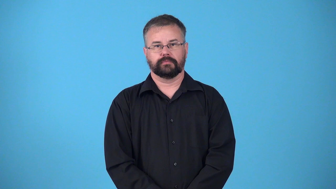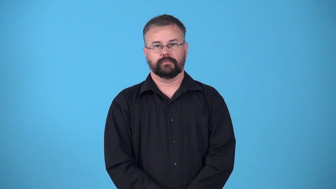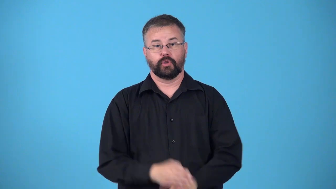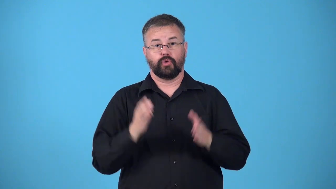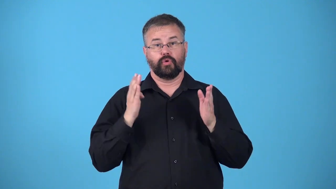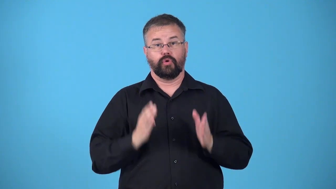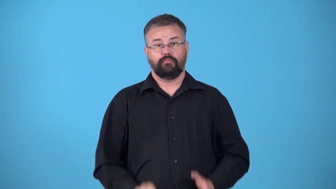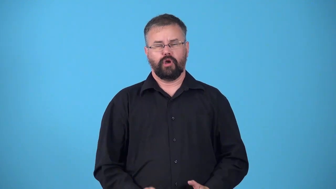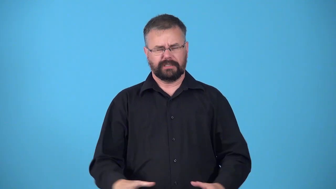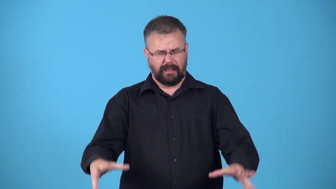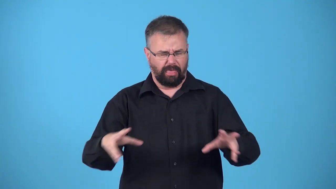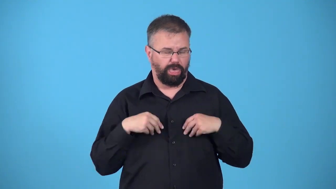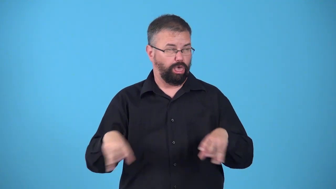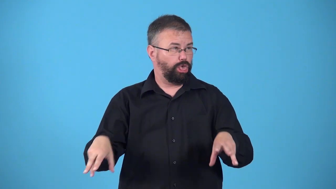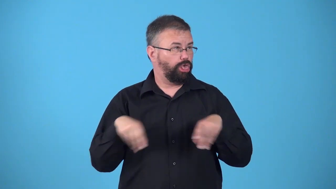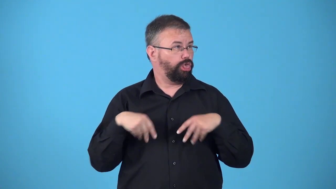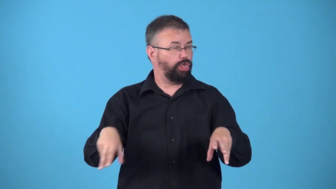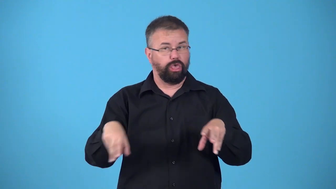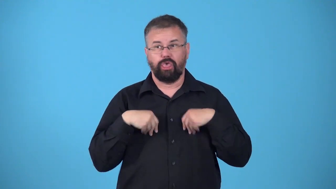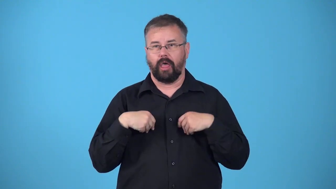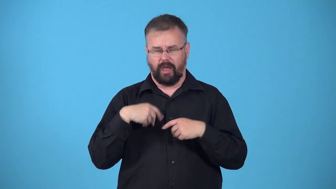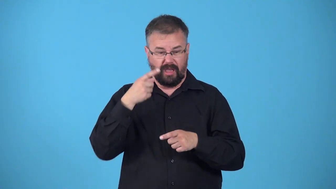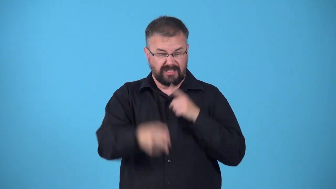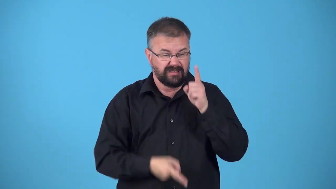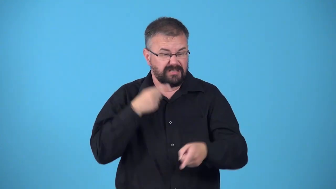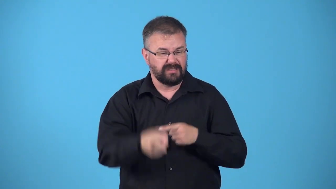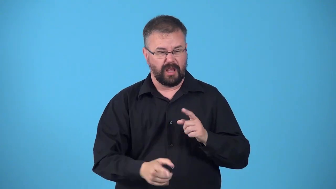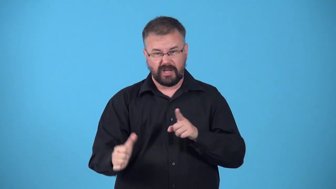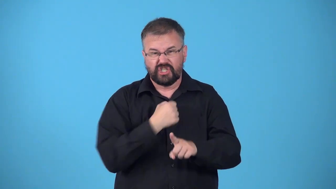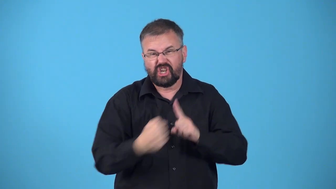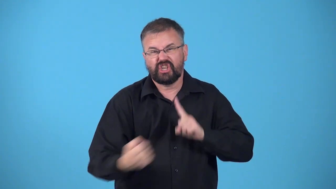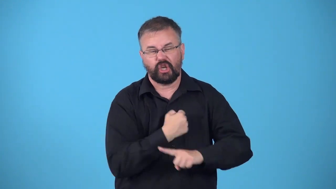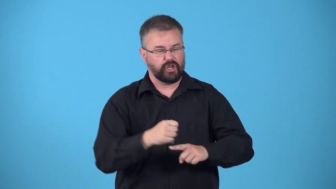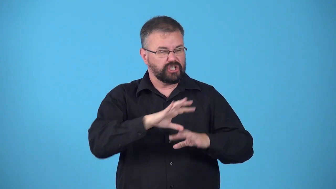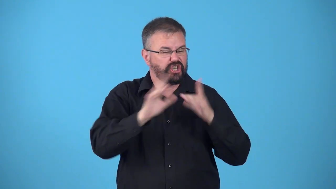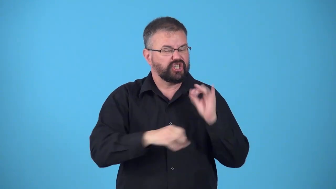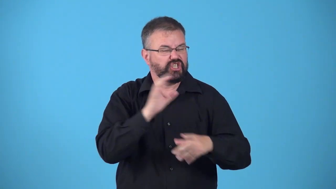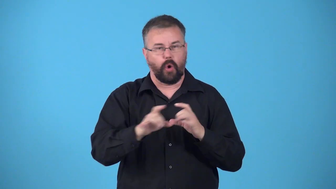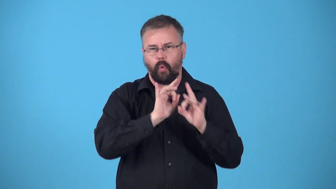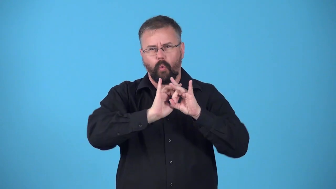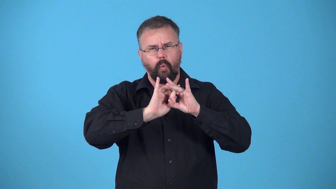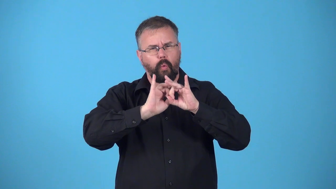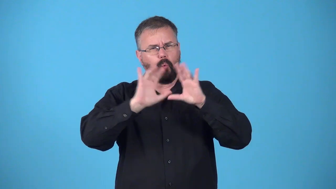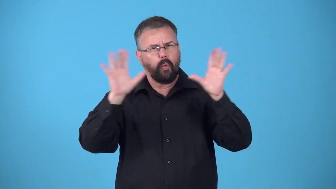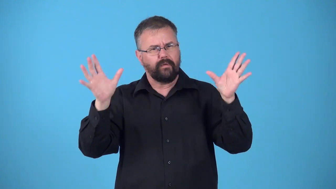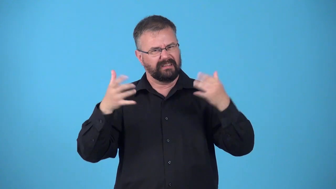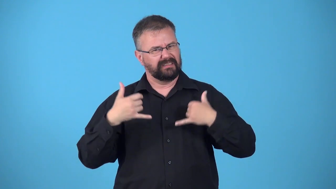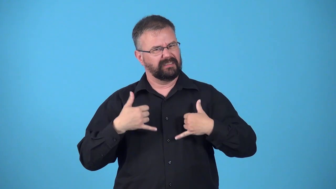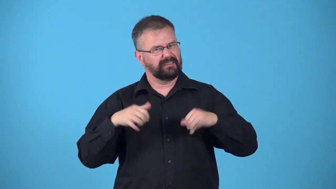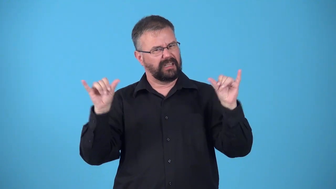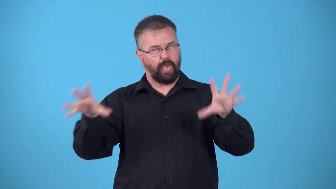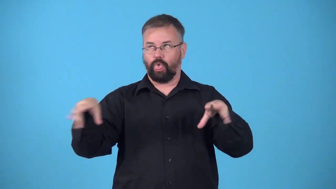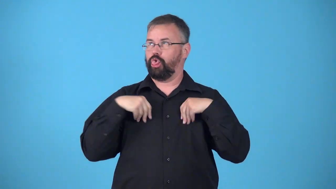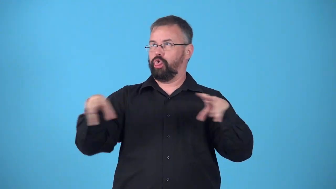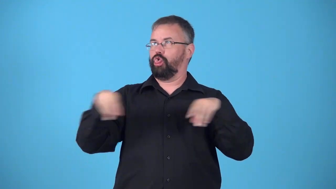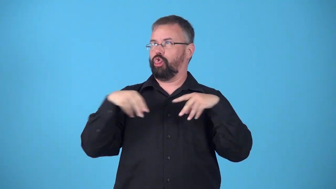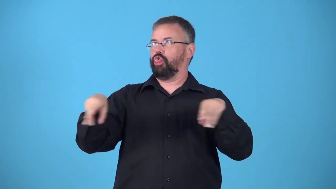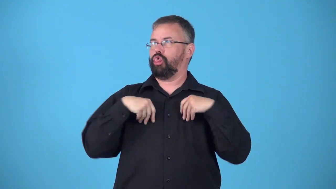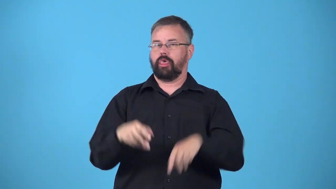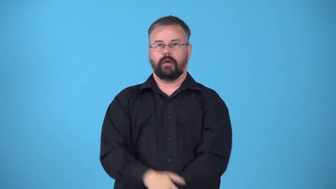doormat-person